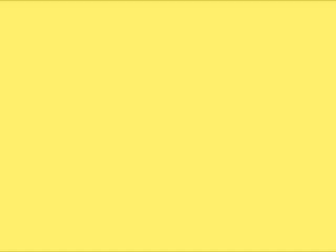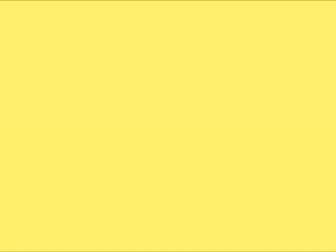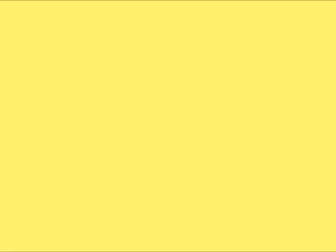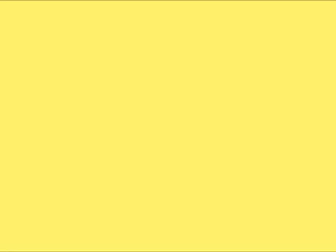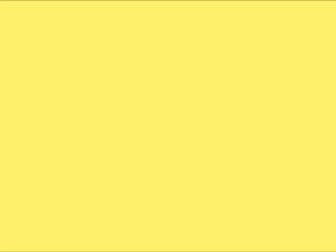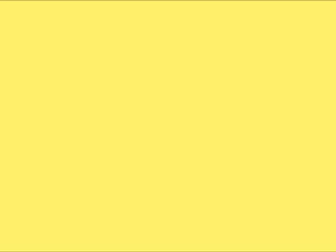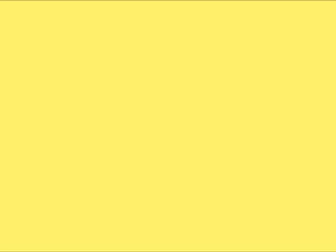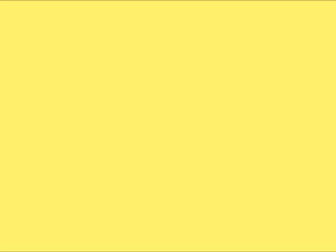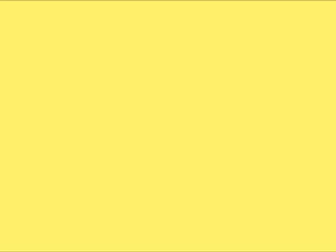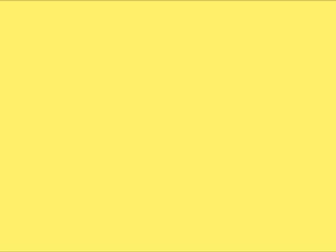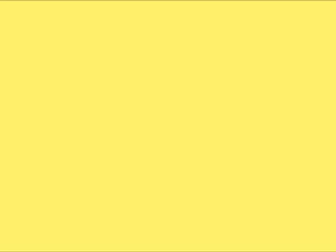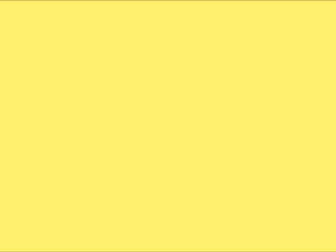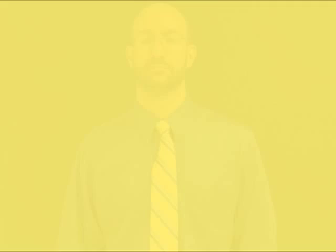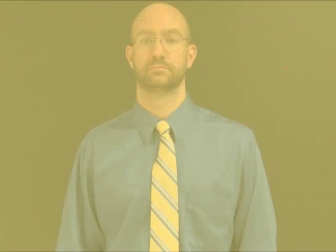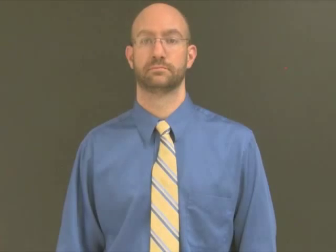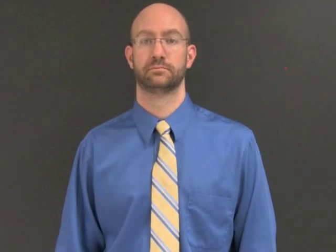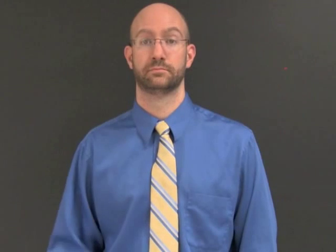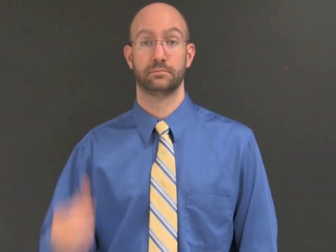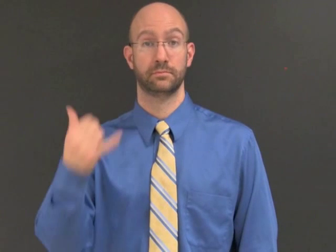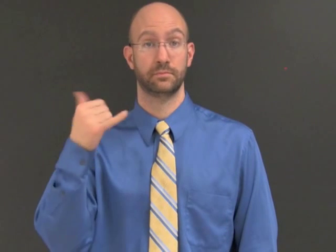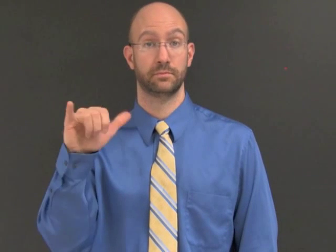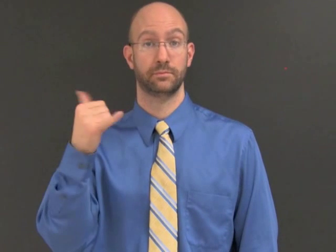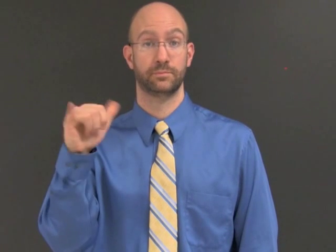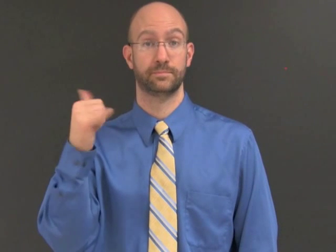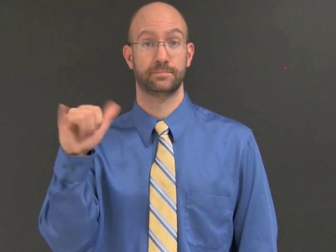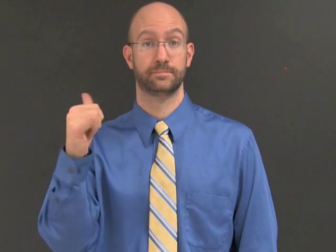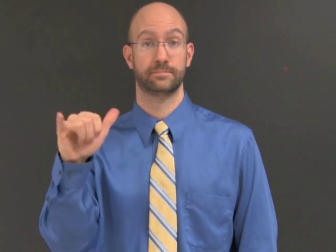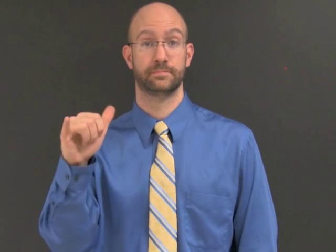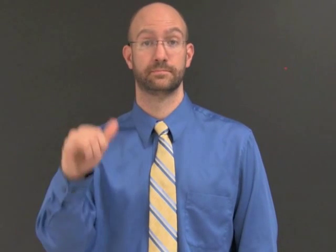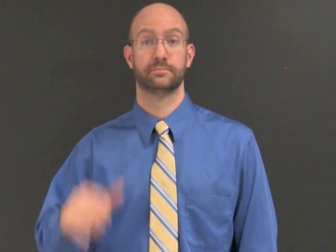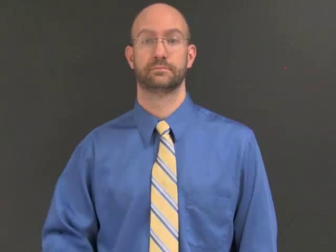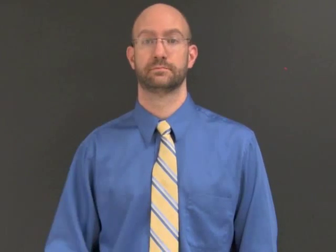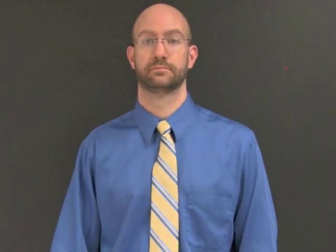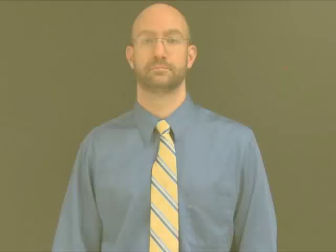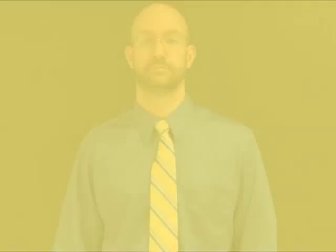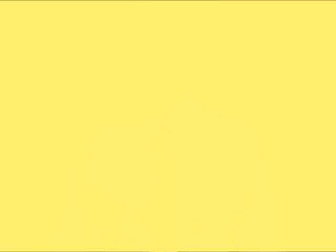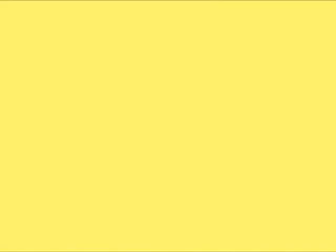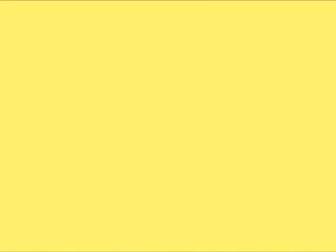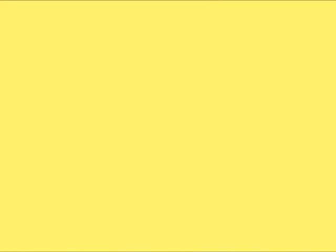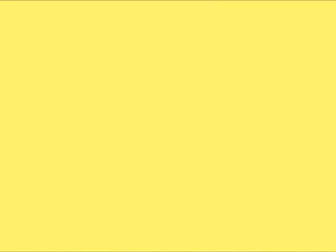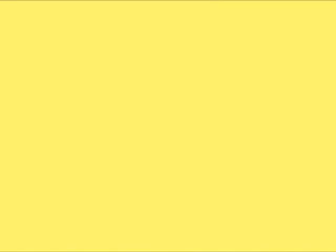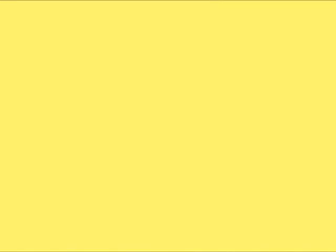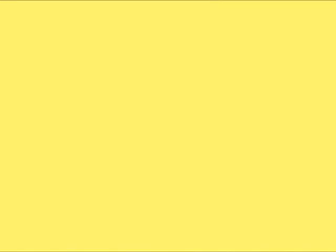YELLOW